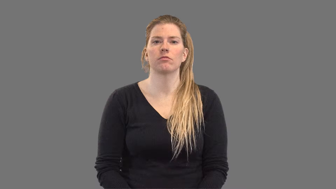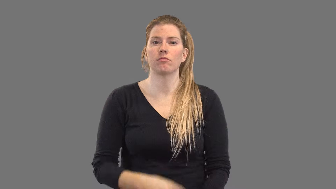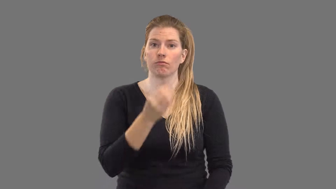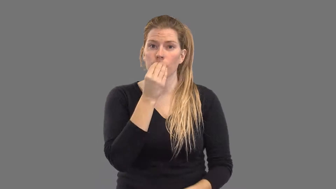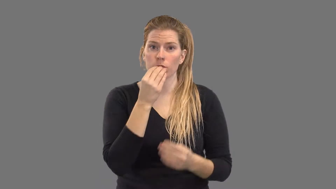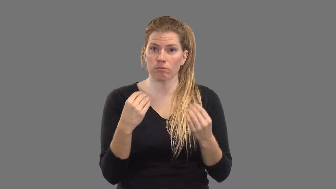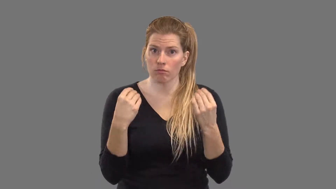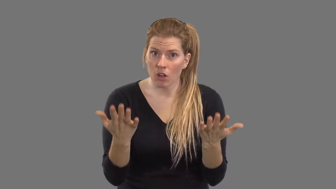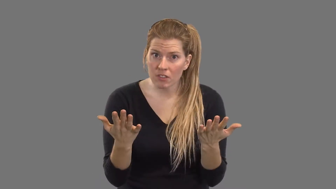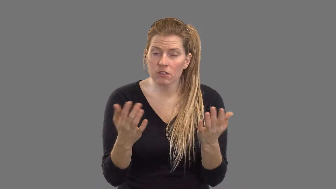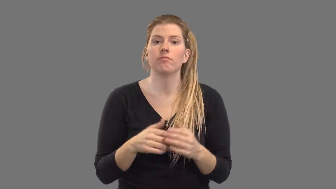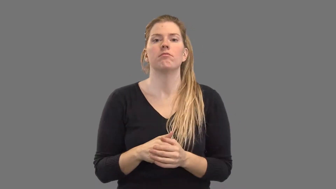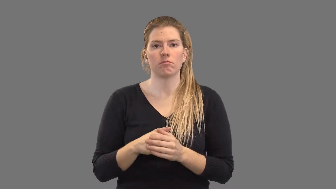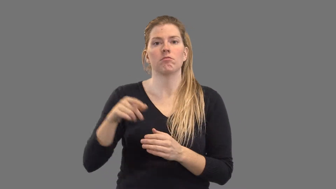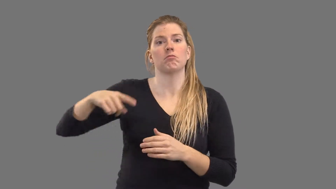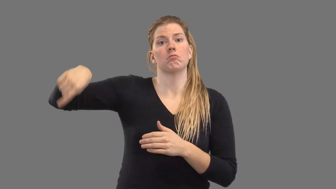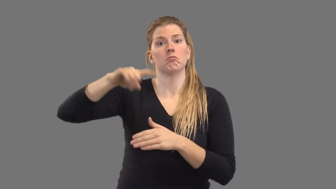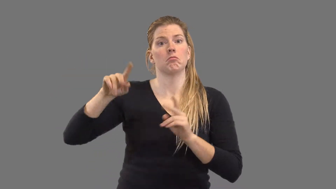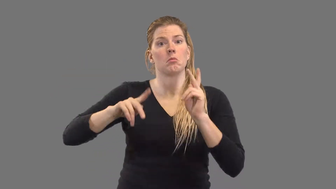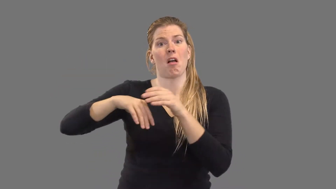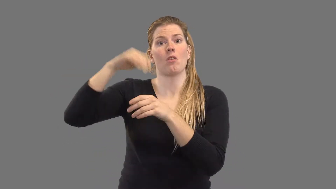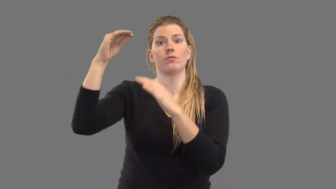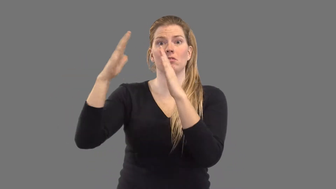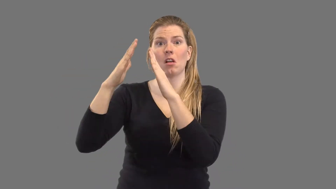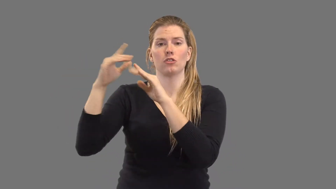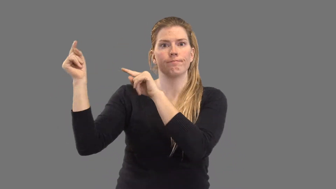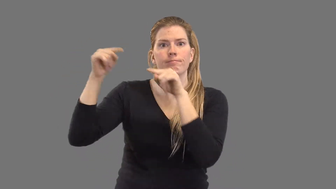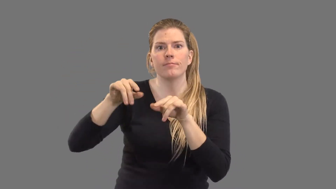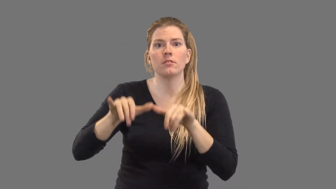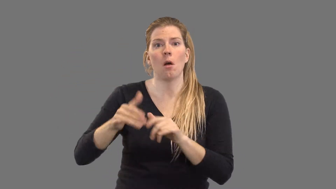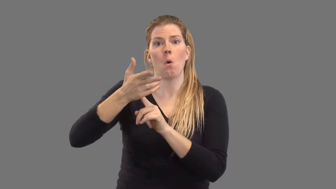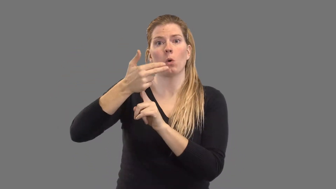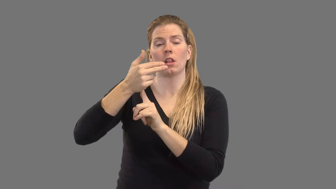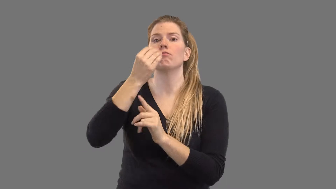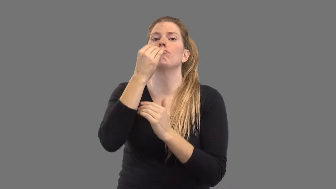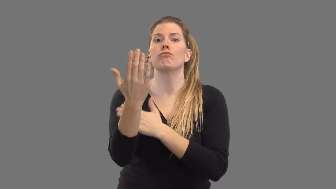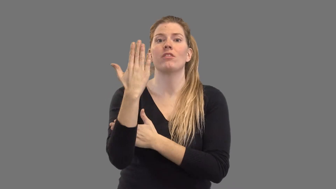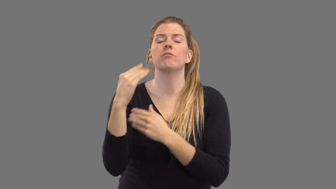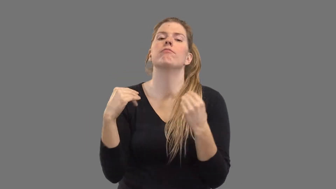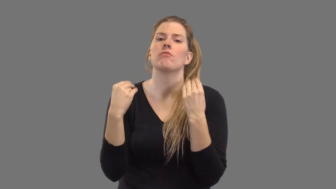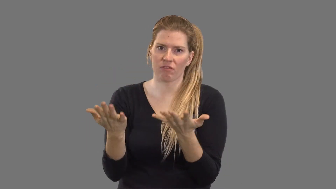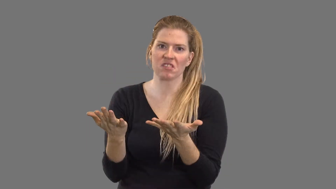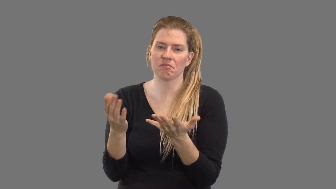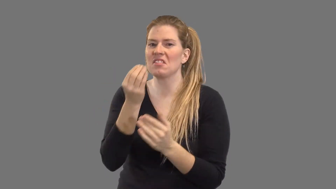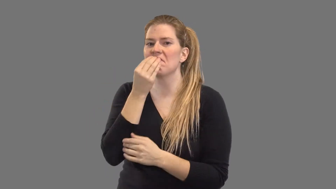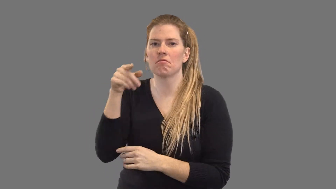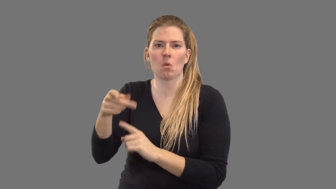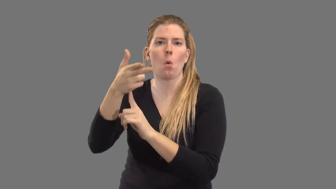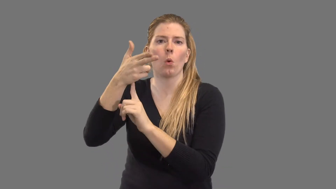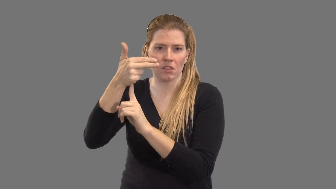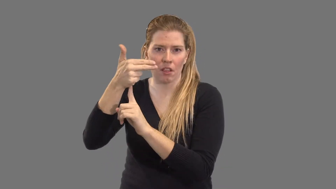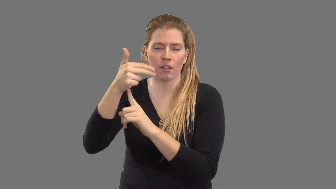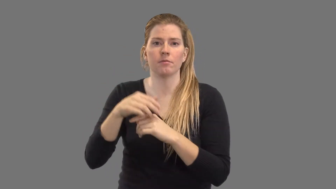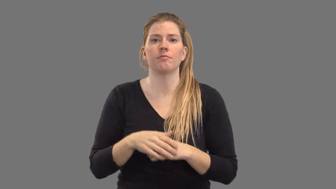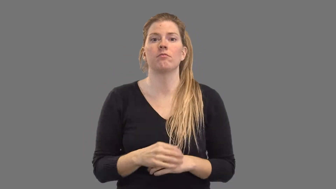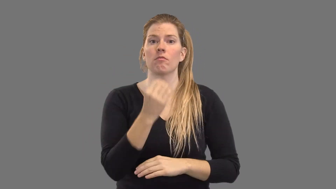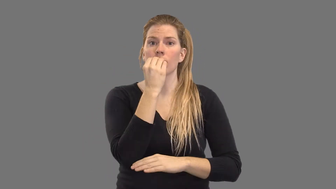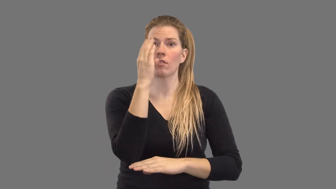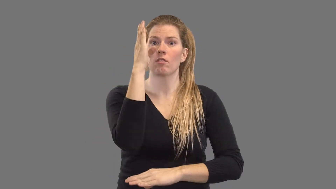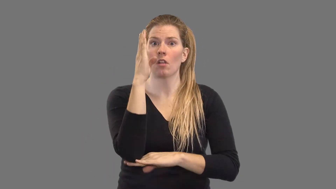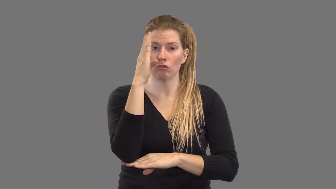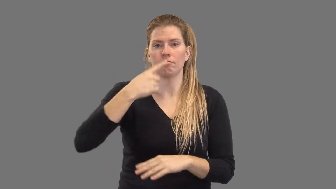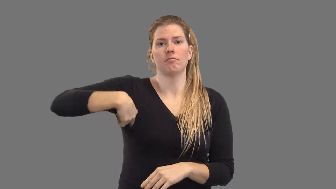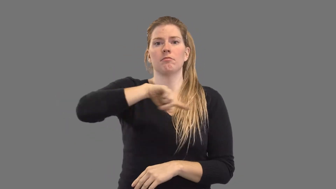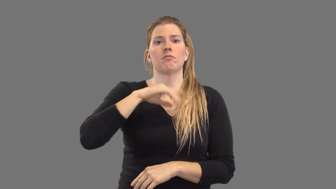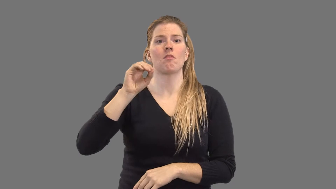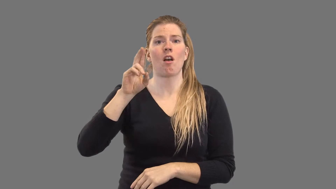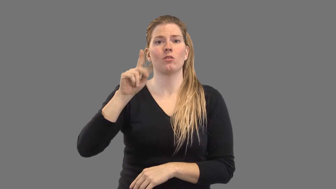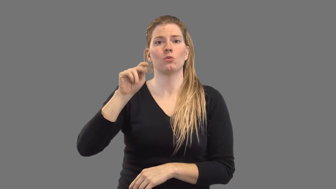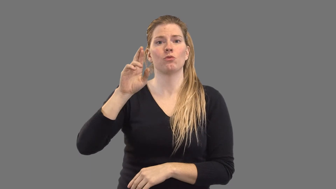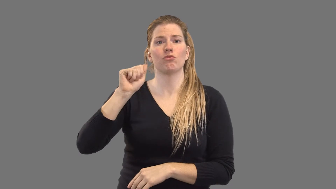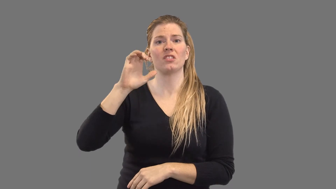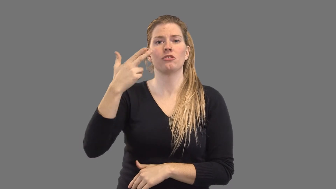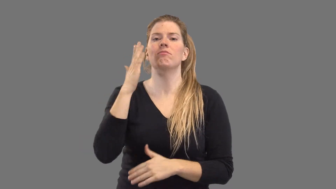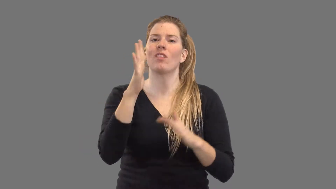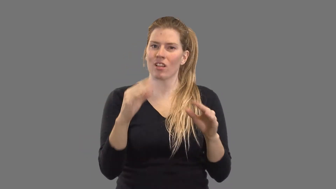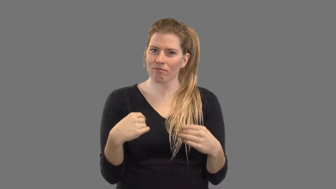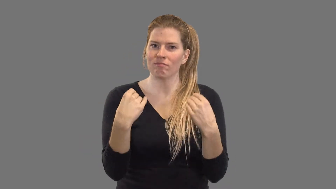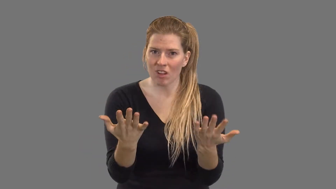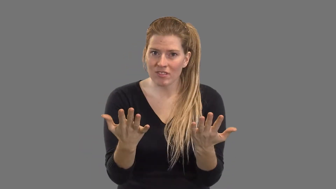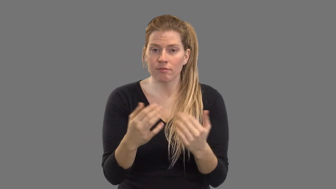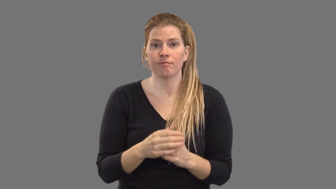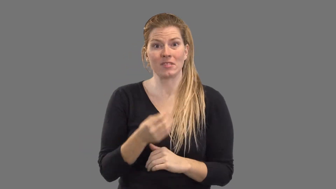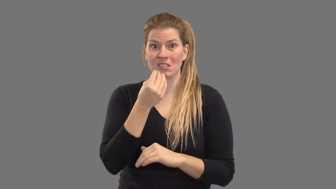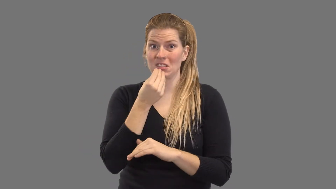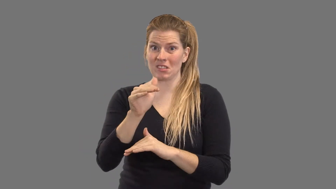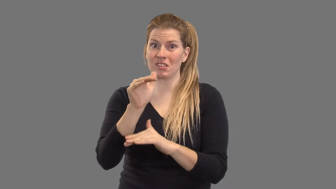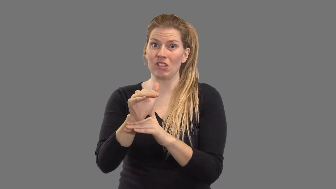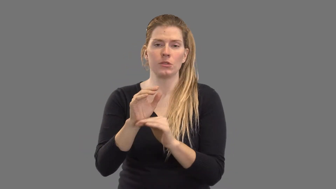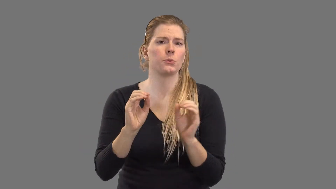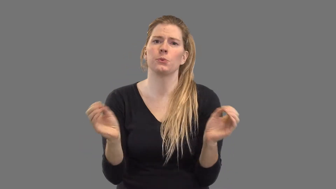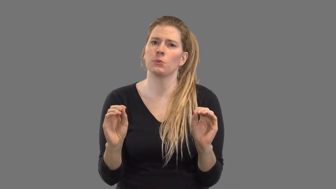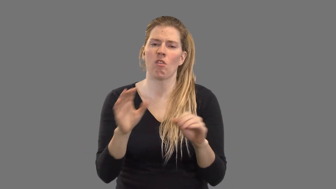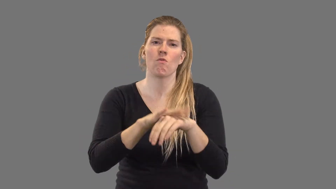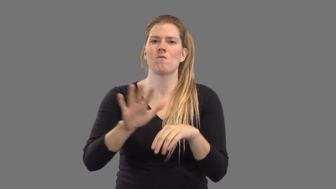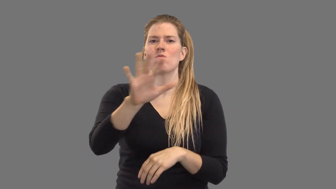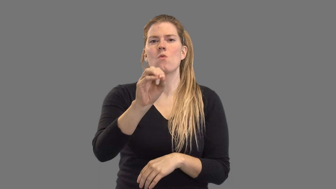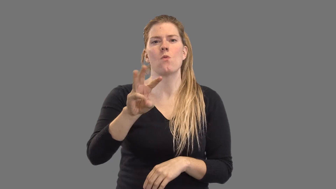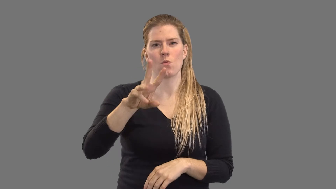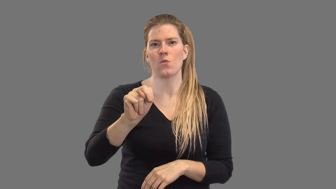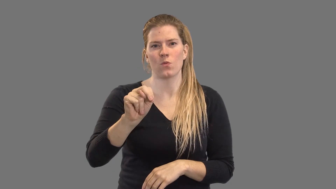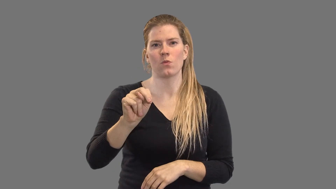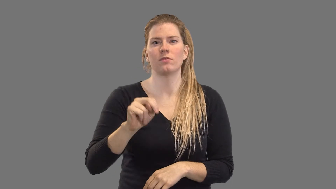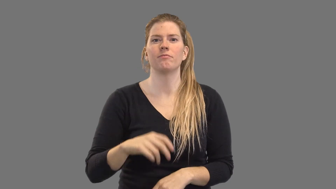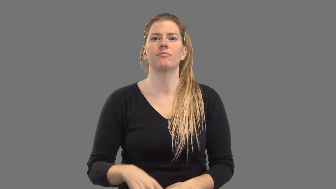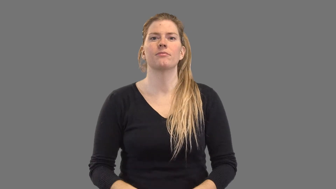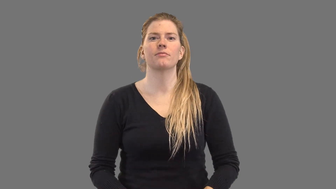Will food be provided?